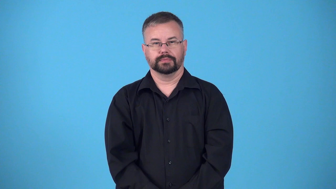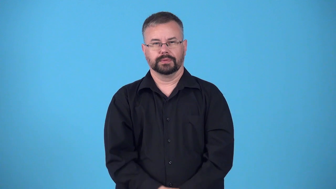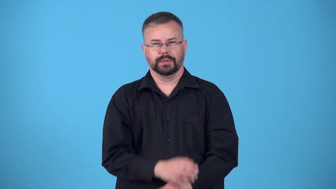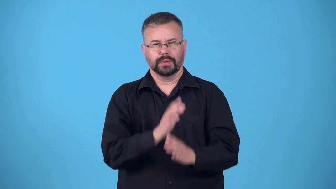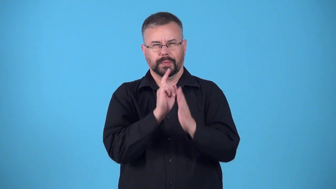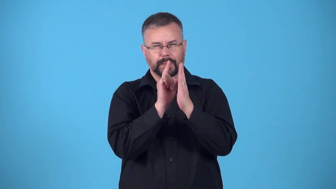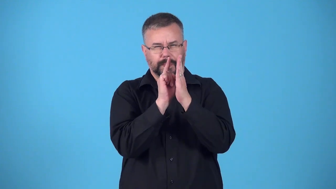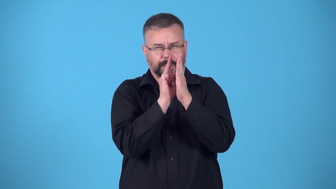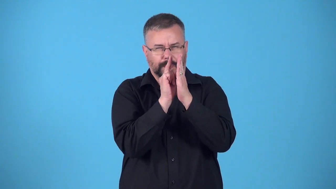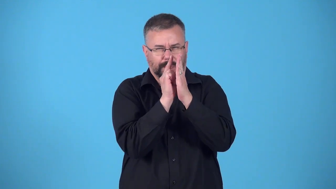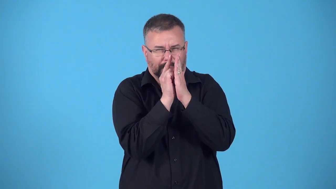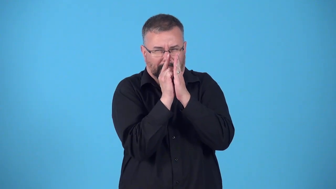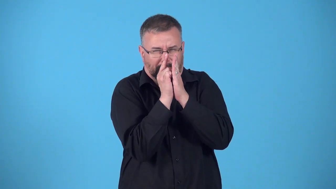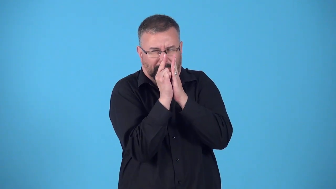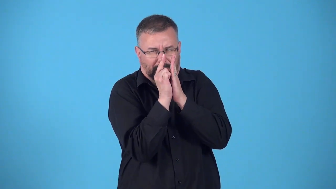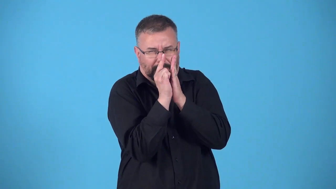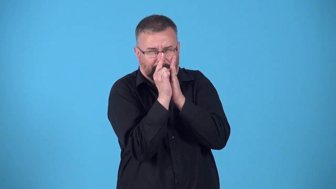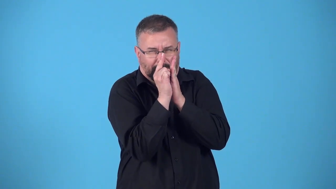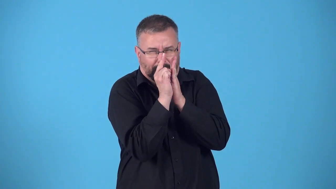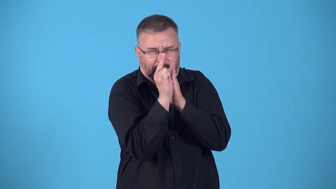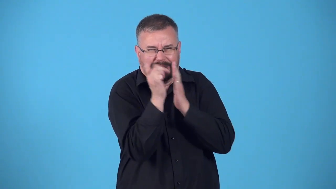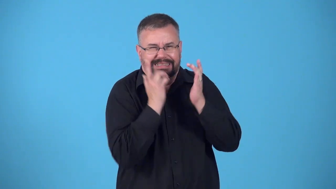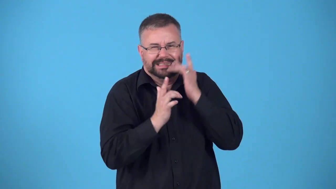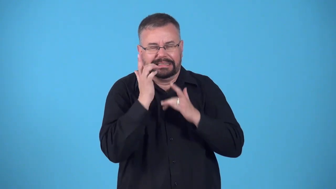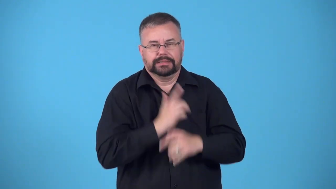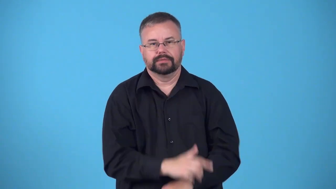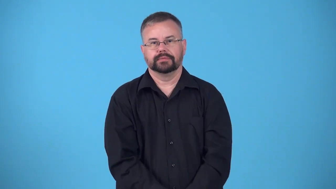squeeze by, squeeze through